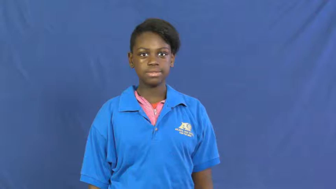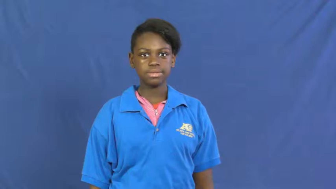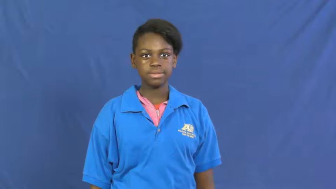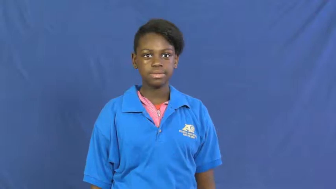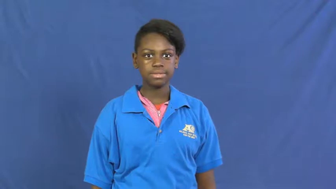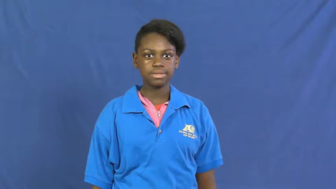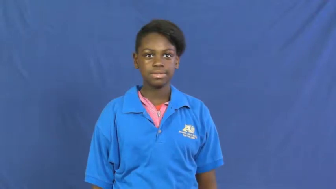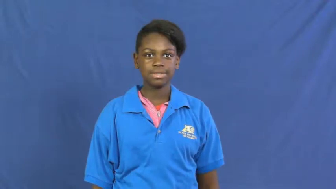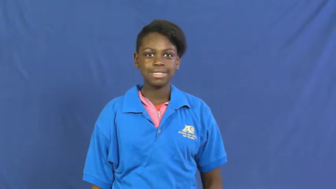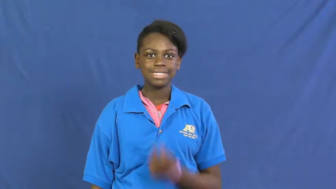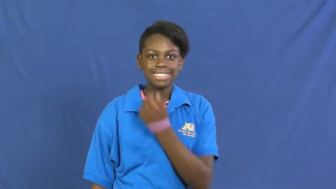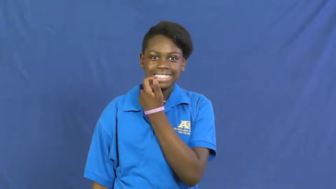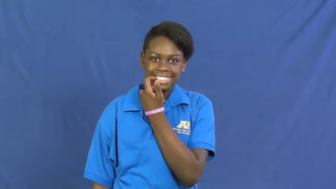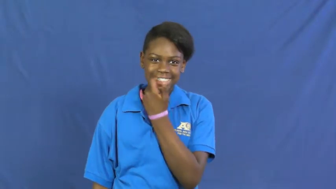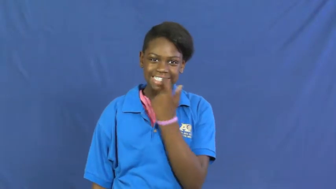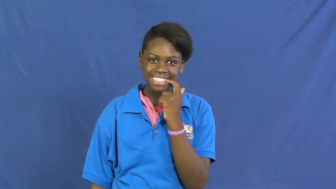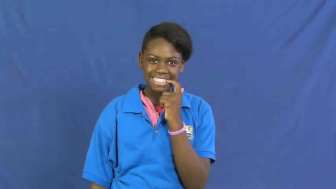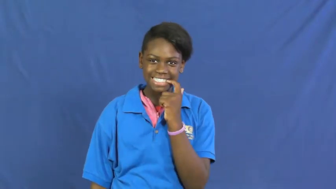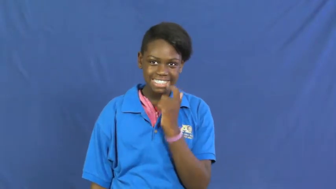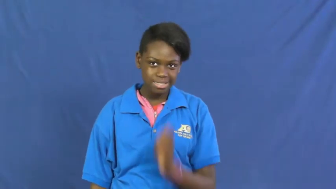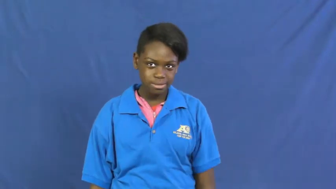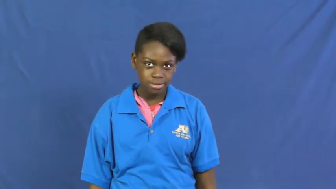teeth,choppers